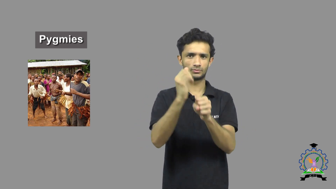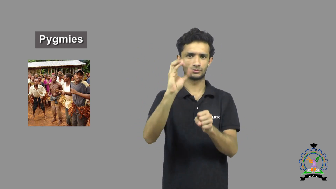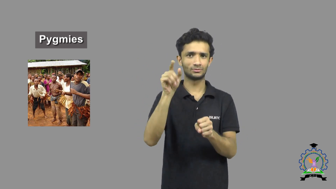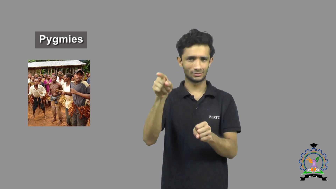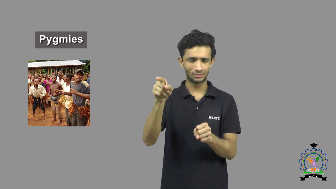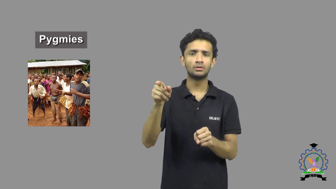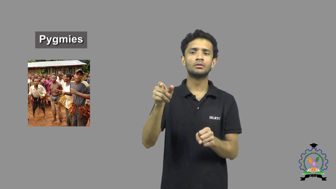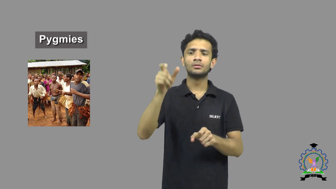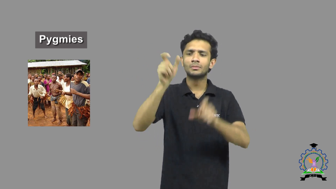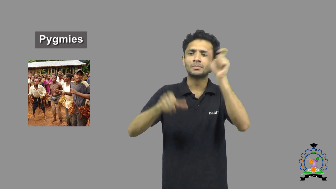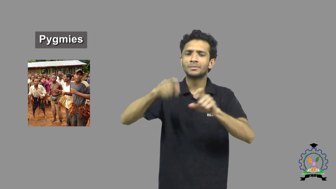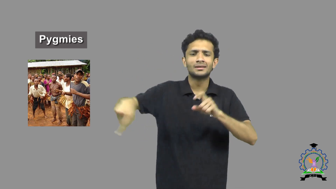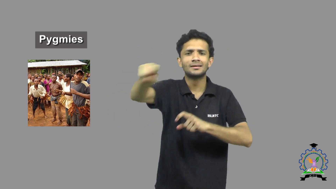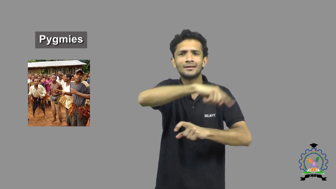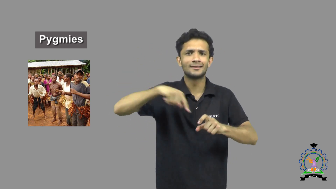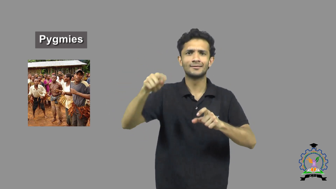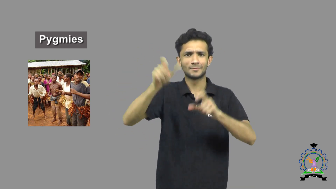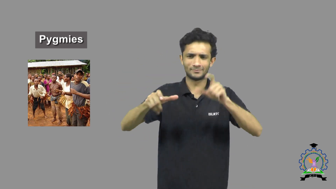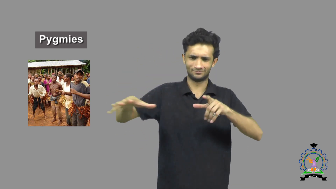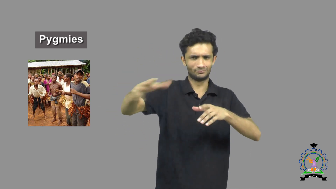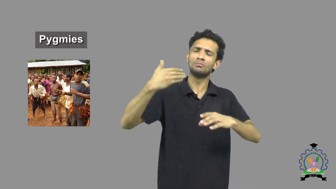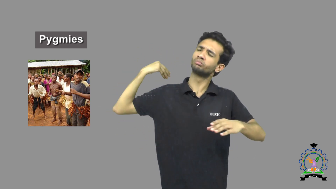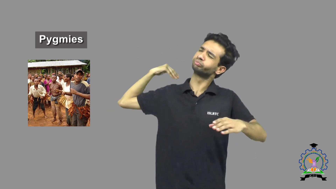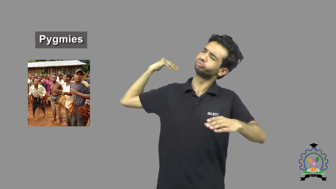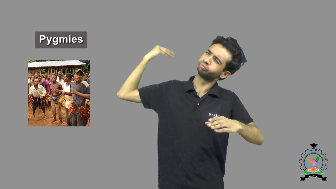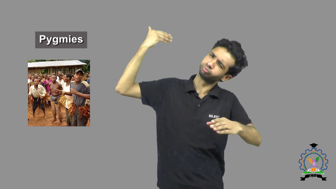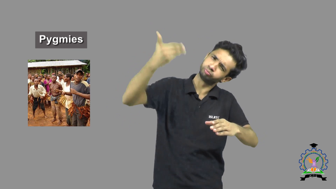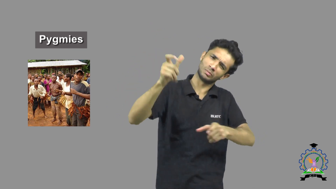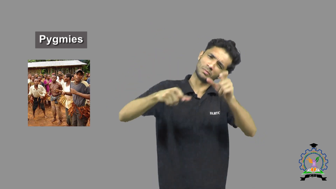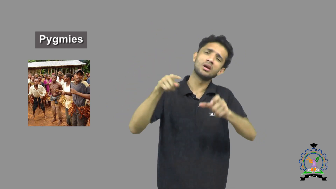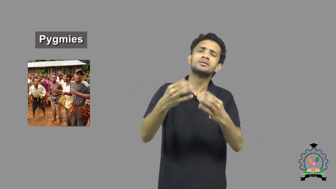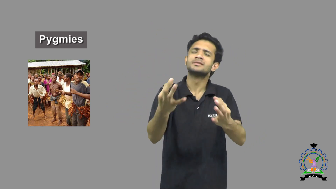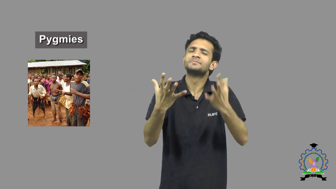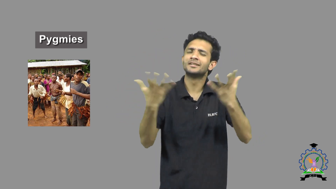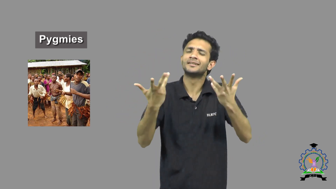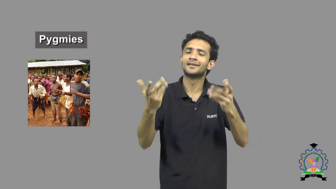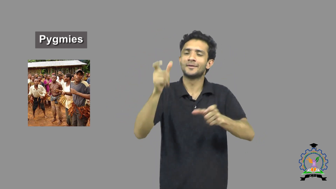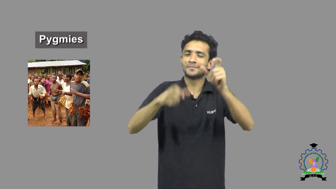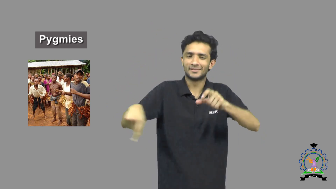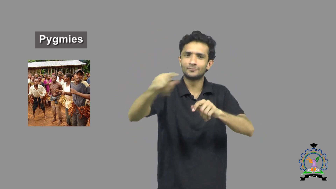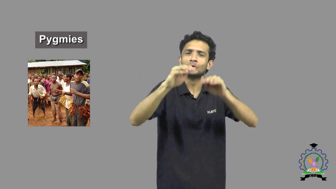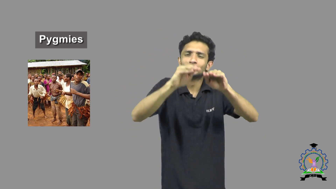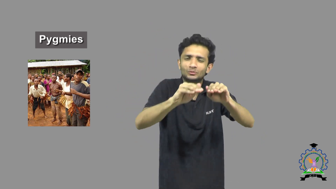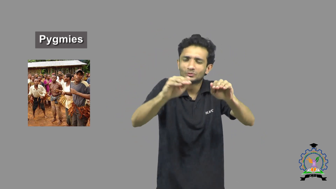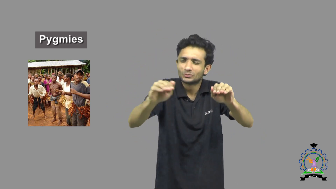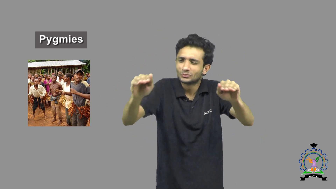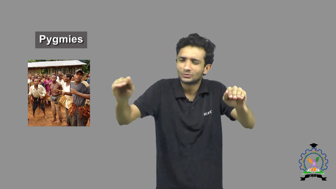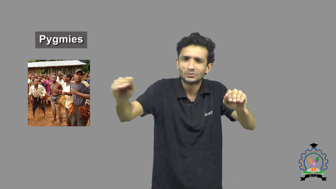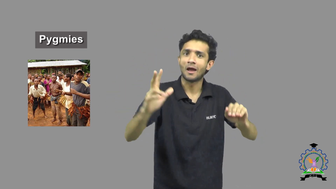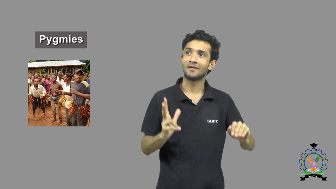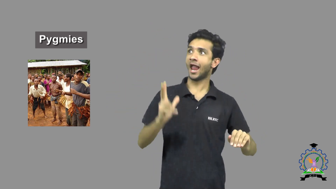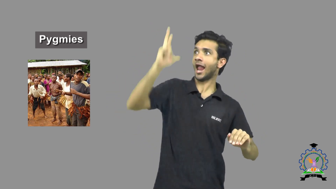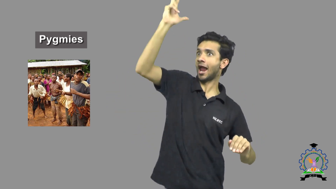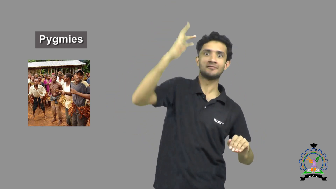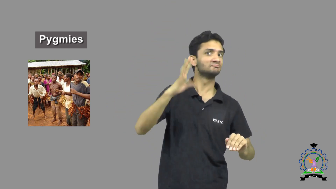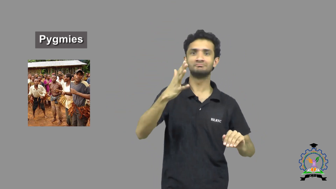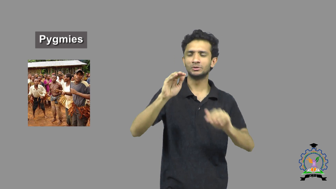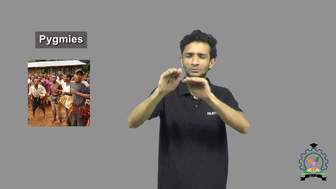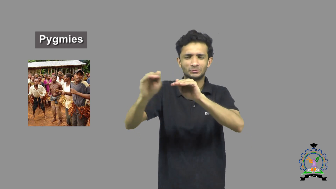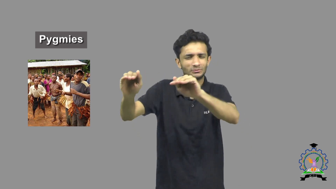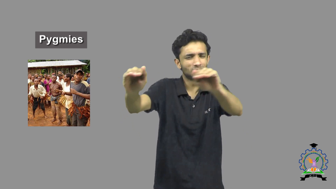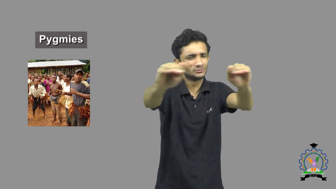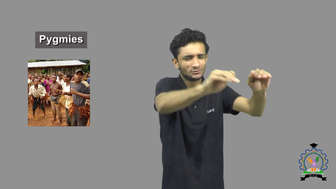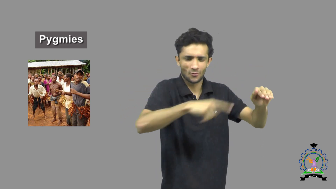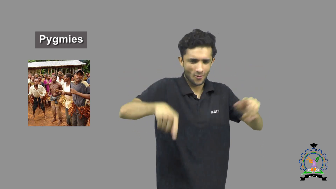Pygmies